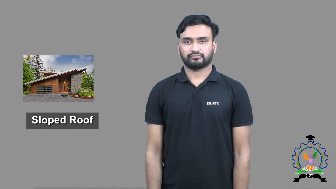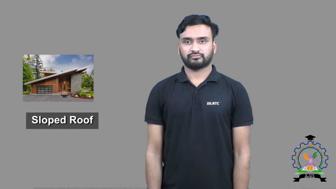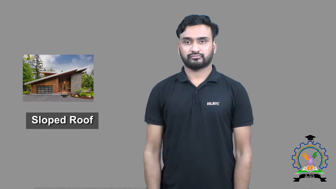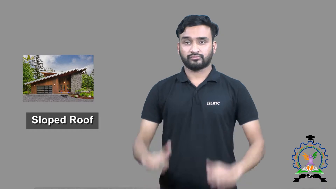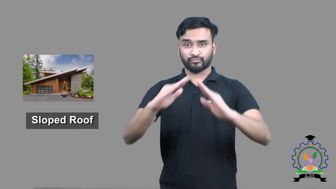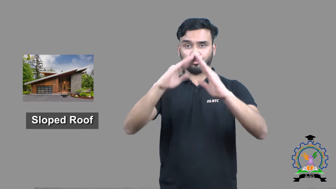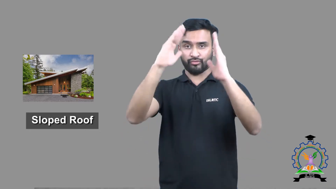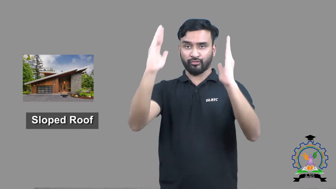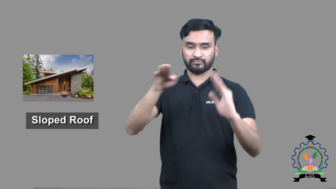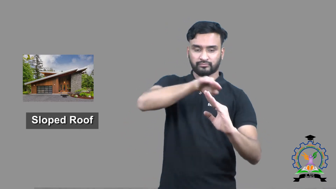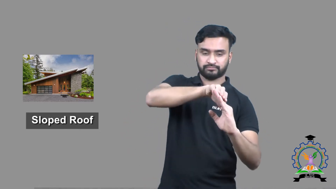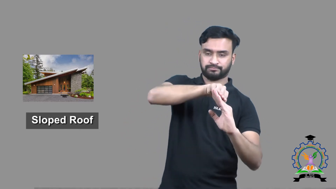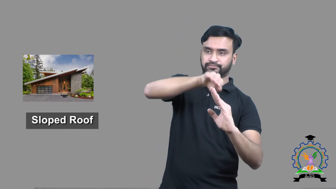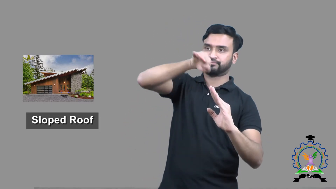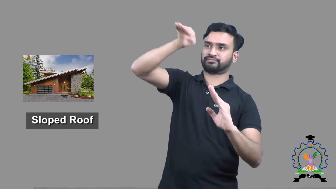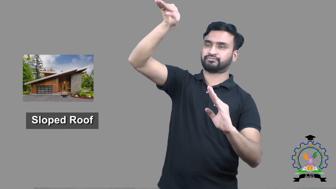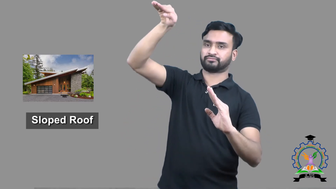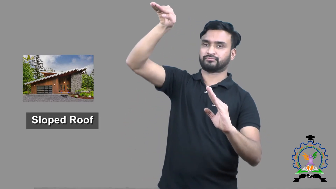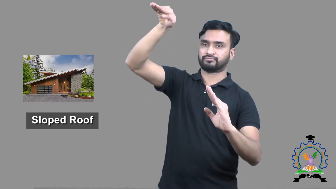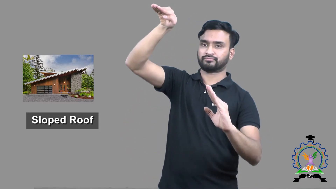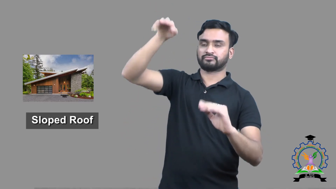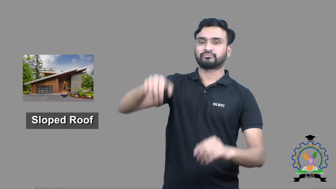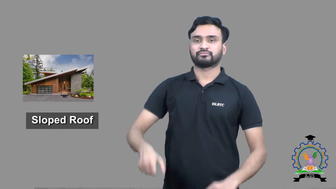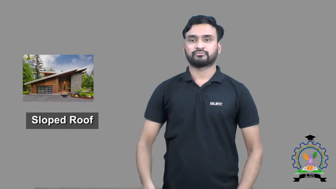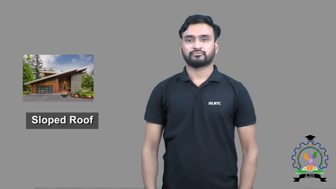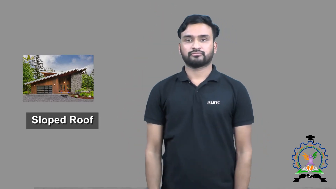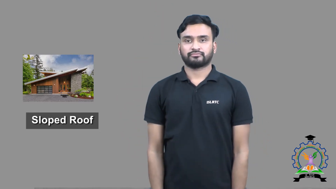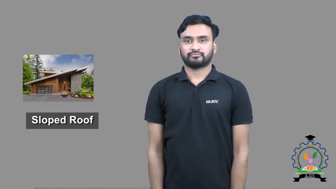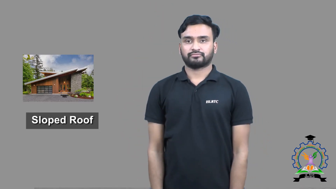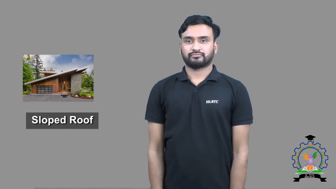Sloped Roof